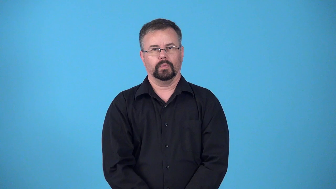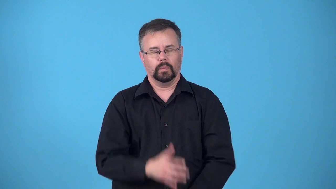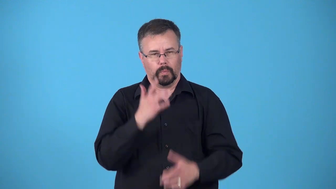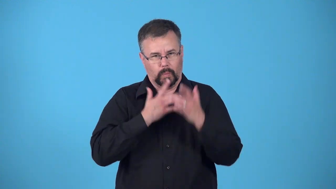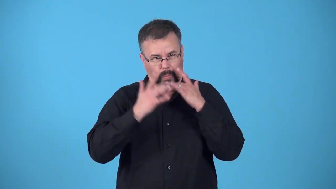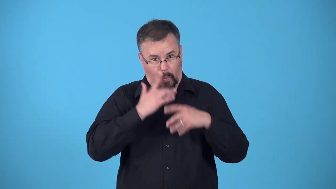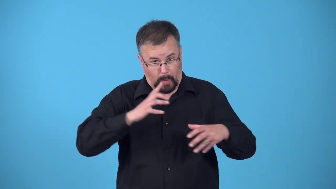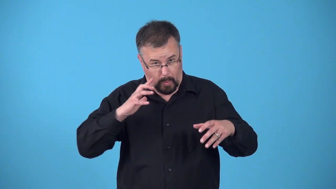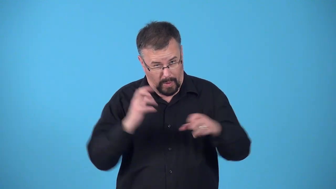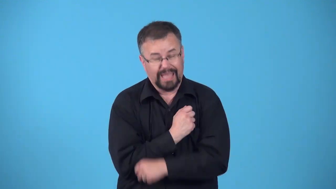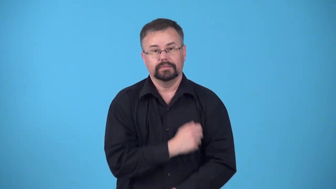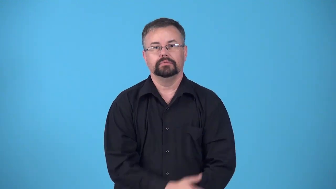win by a nose